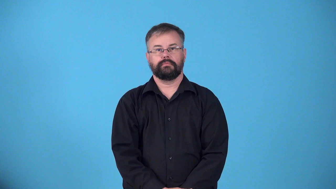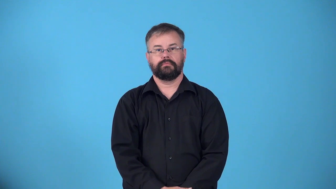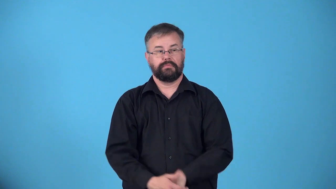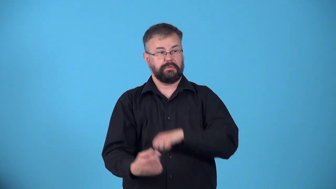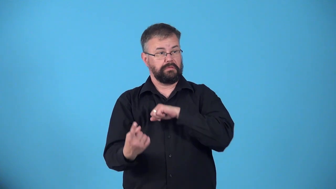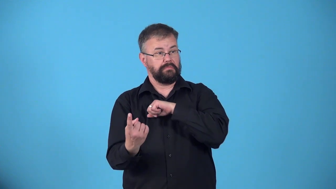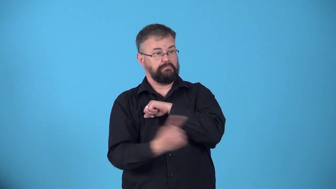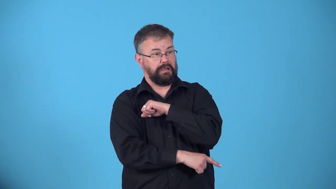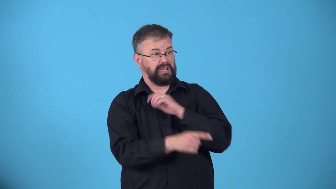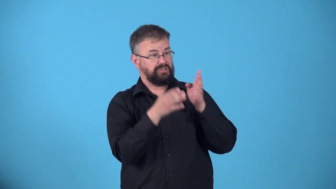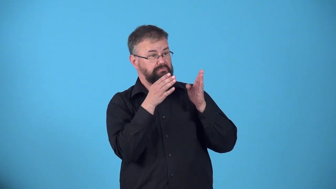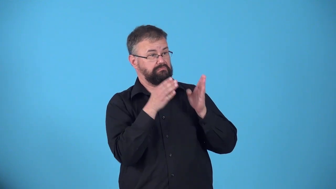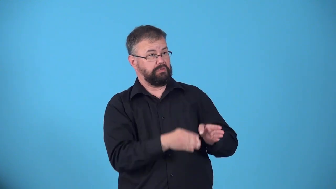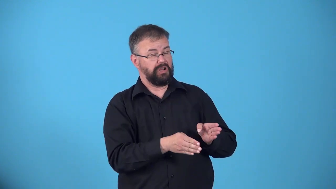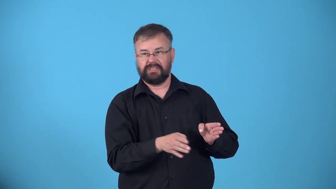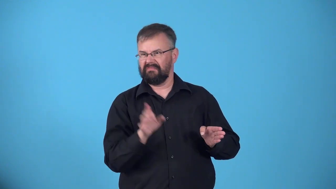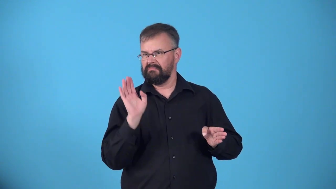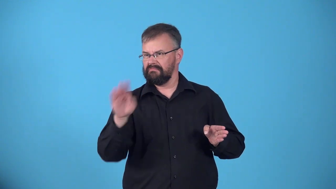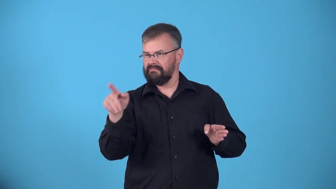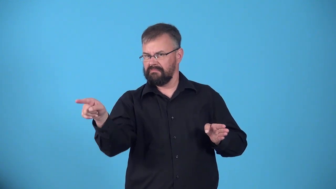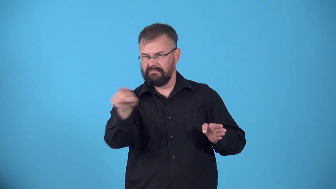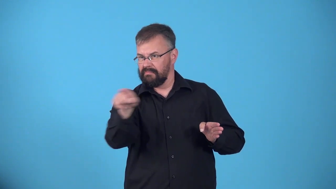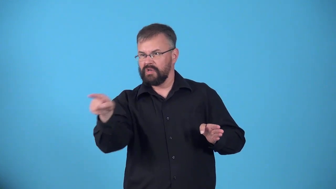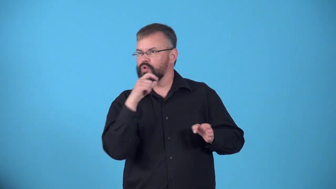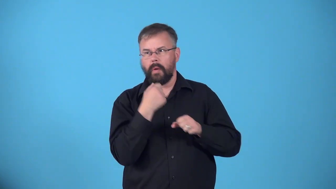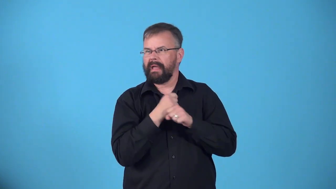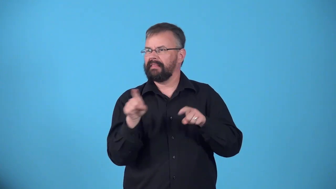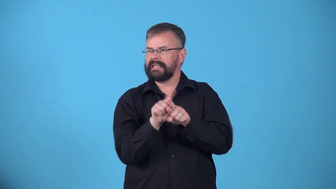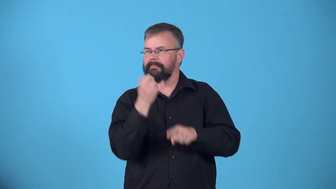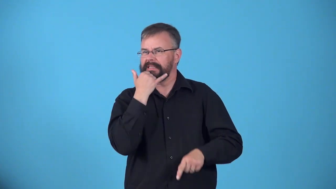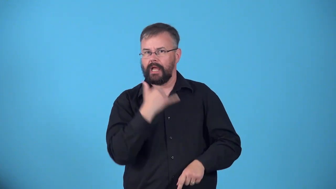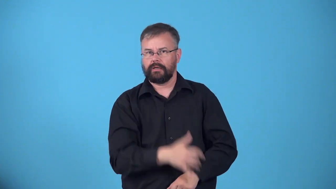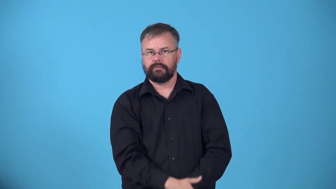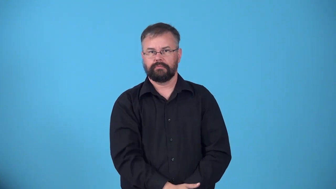make an example of